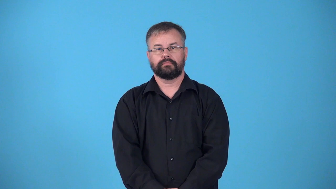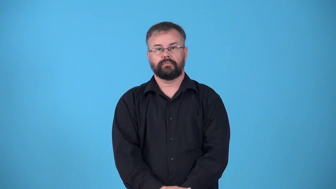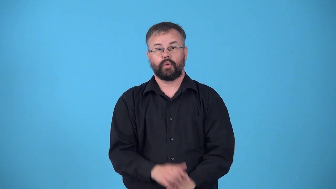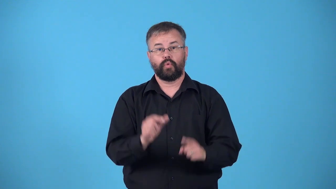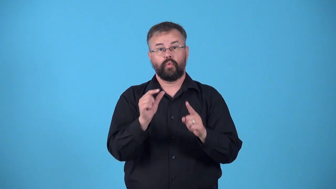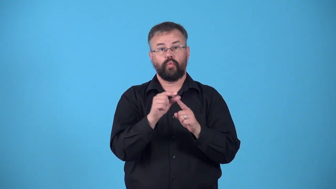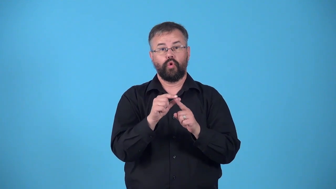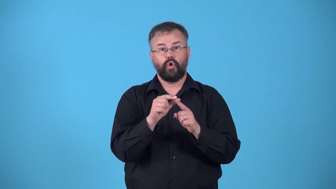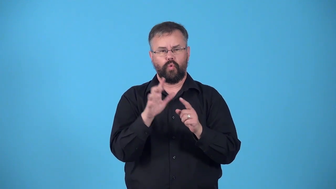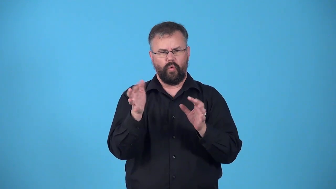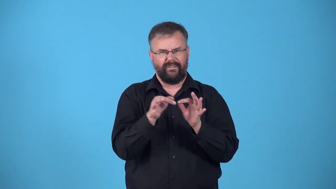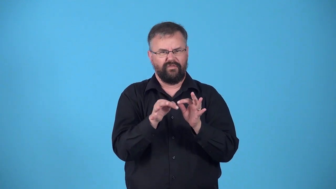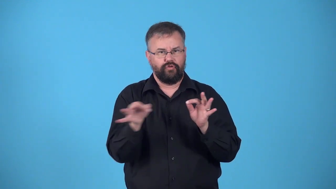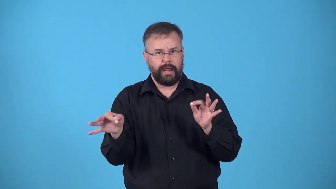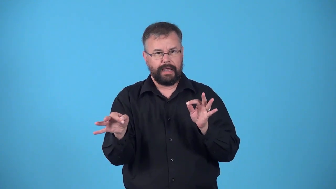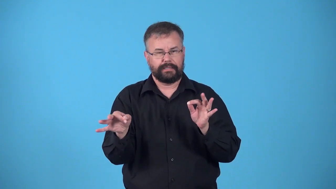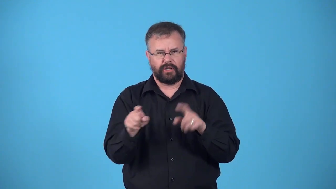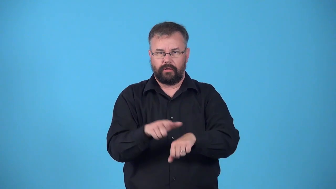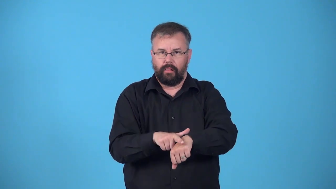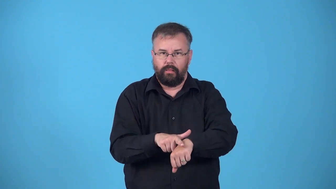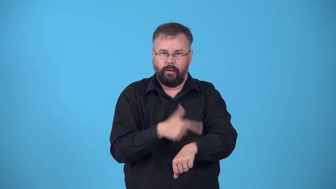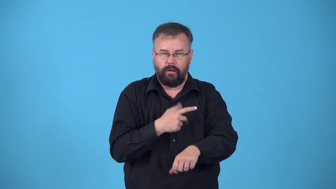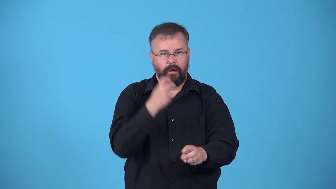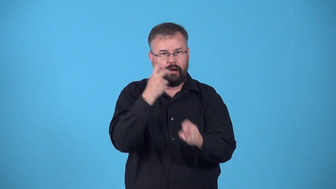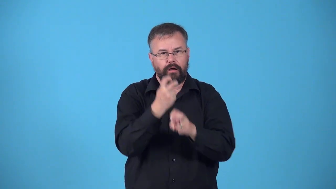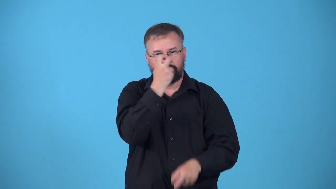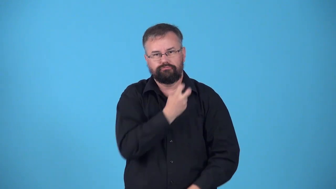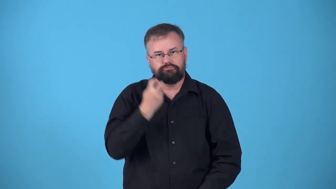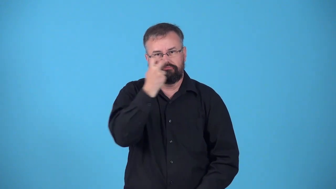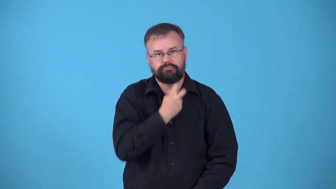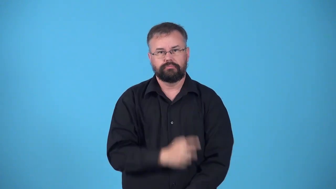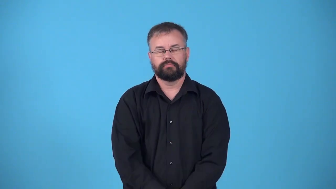mouthful